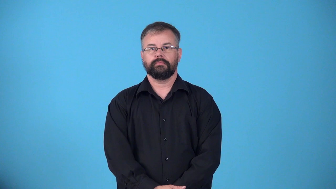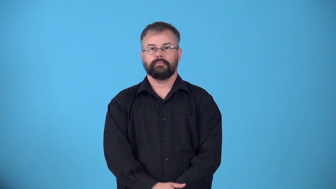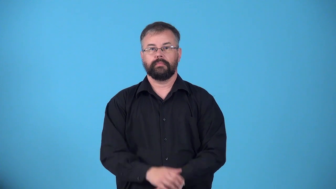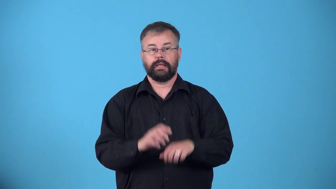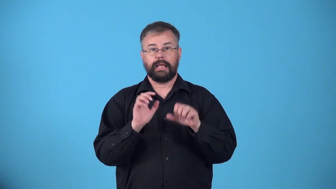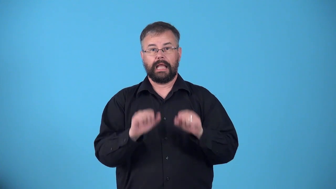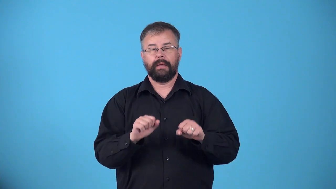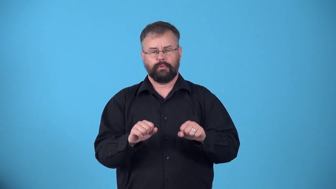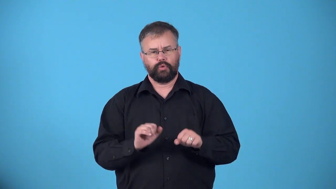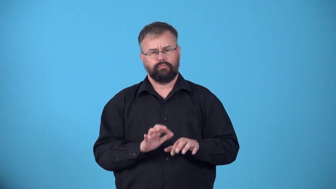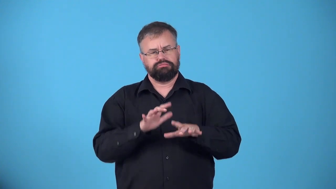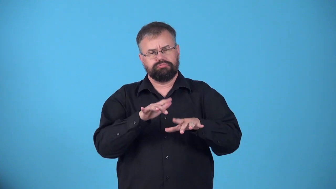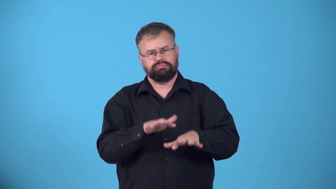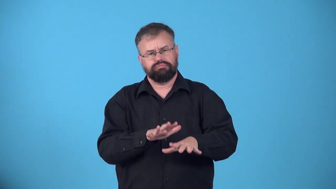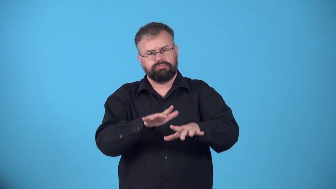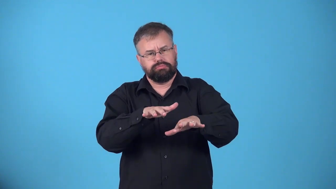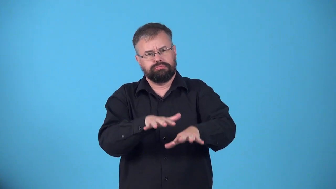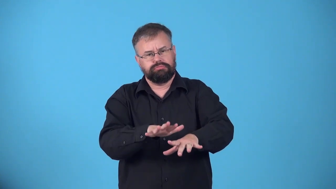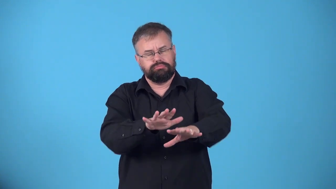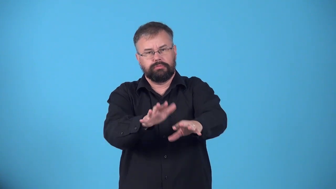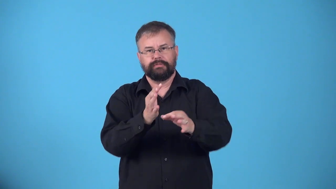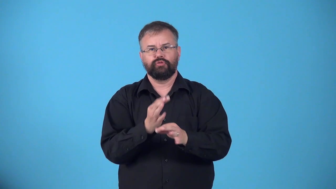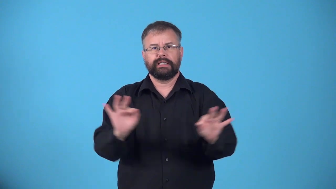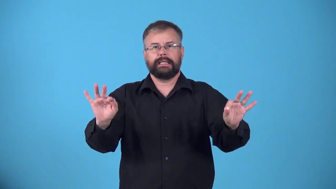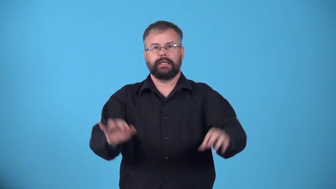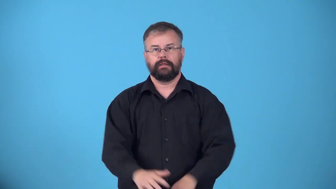liquidness-flow easily